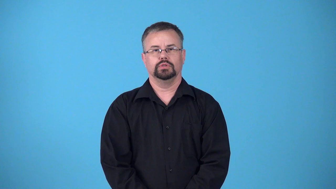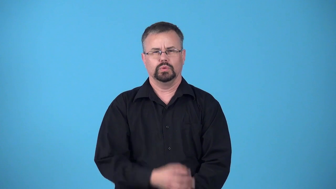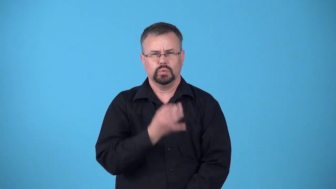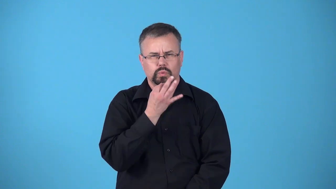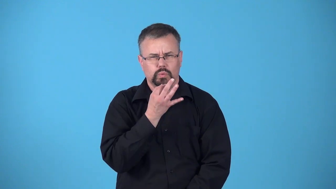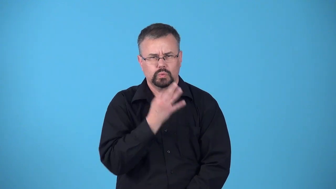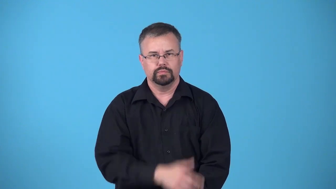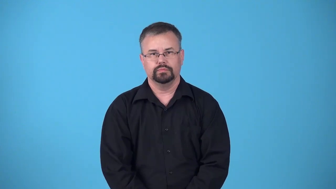in the short run